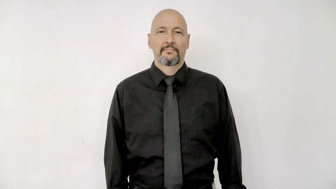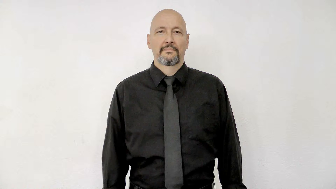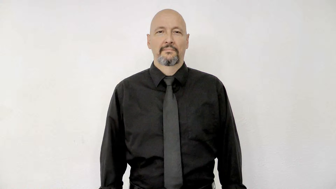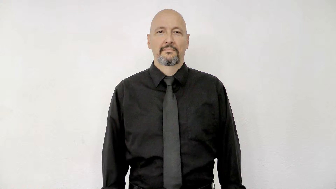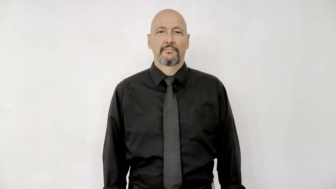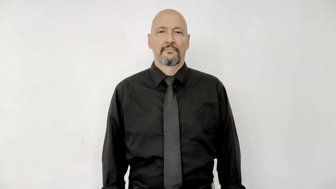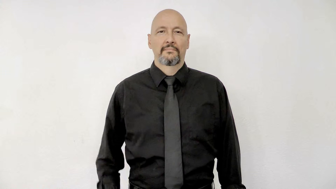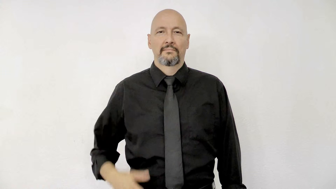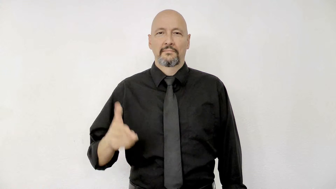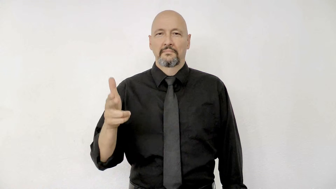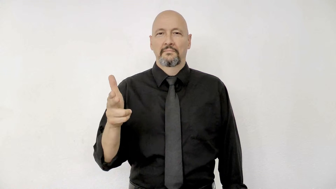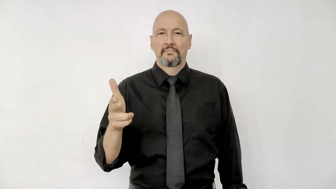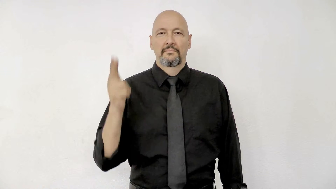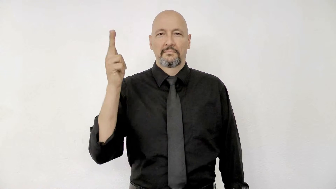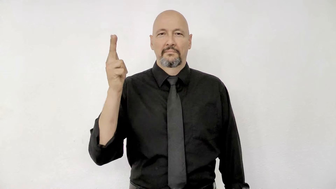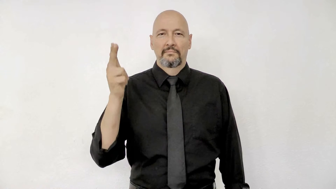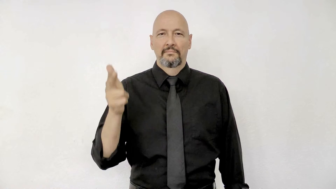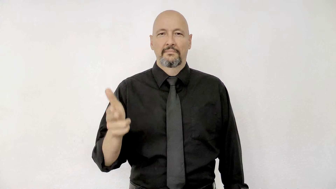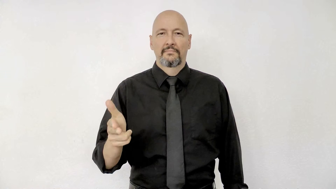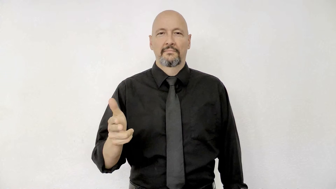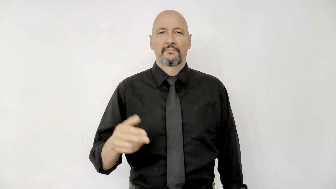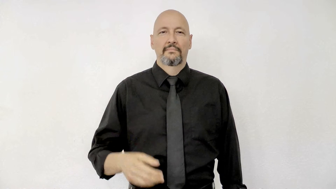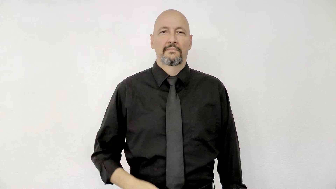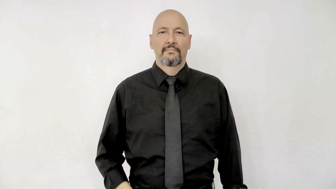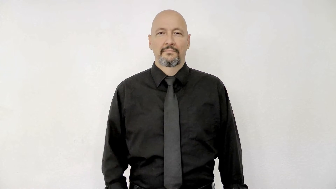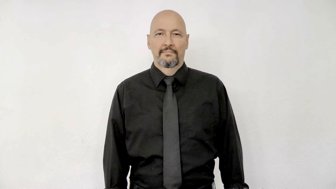shoot pistol